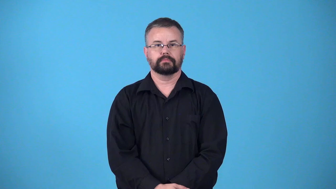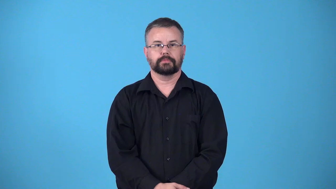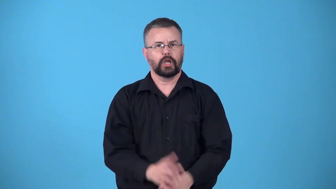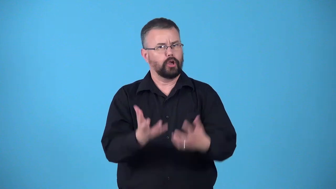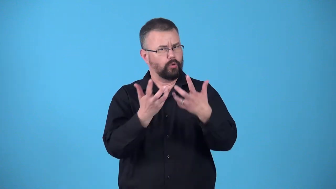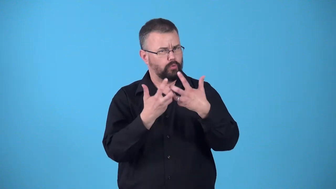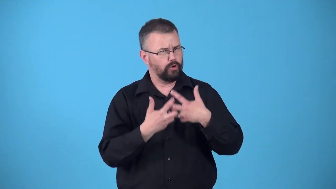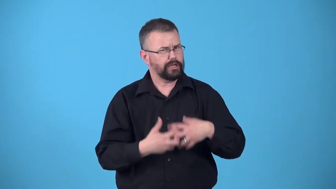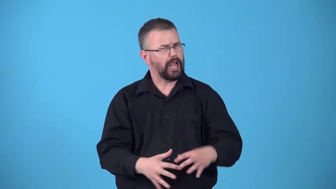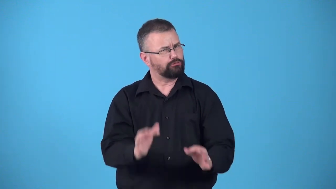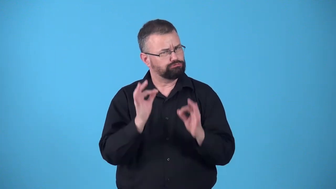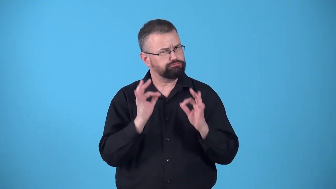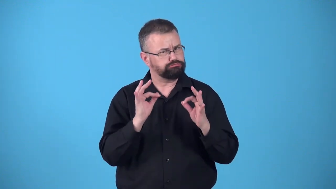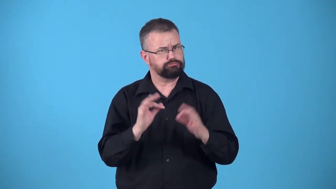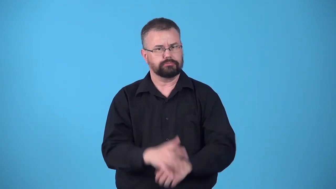everything's coming up roses